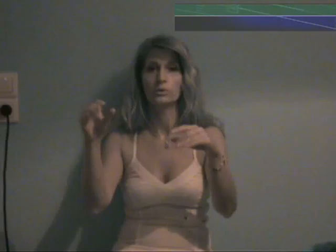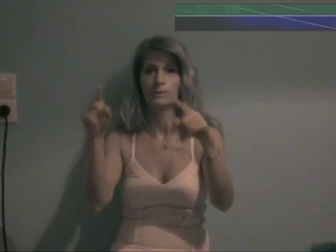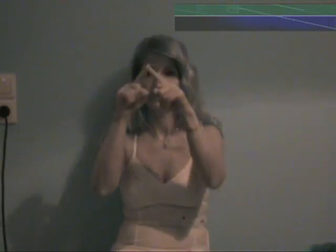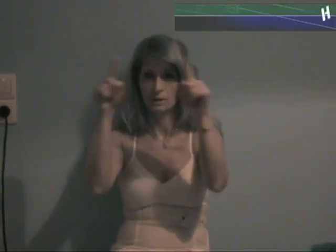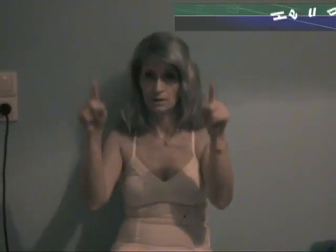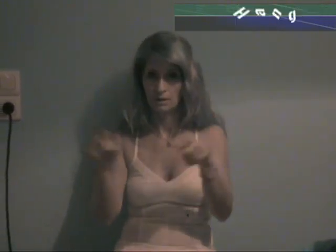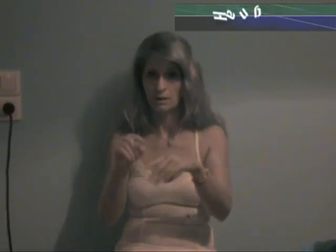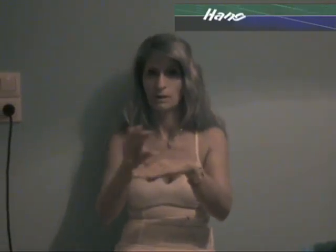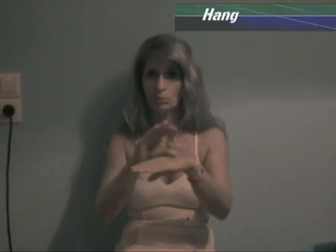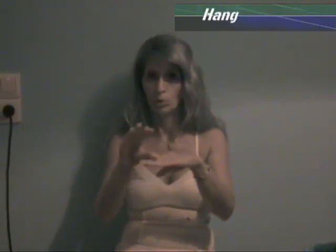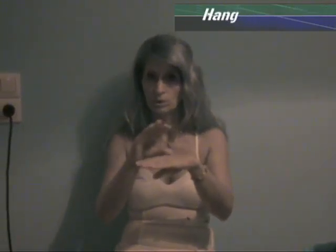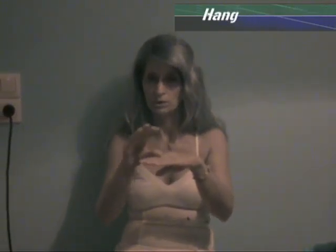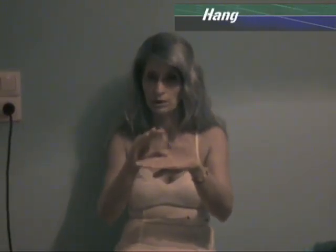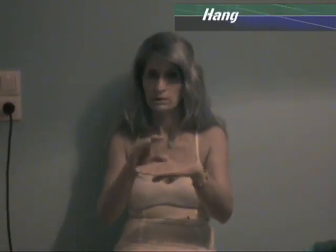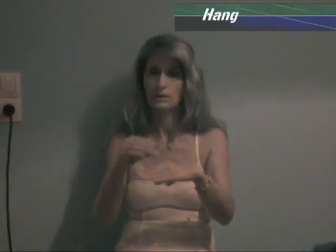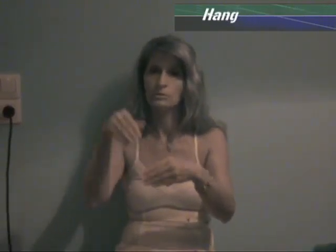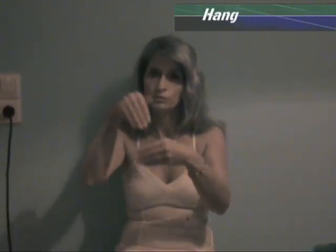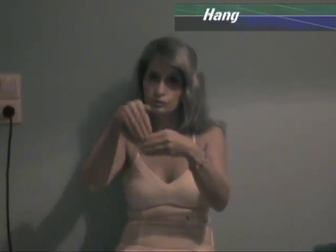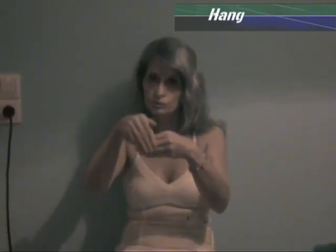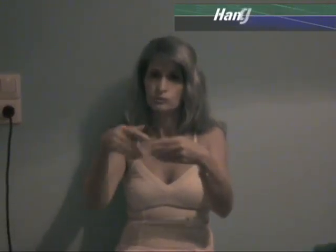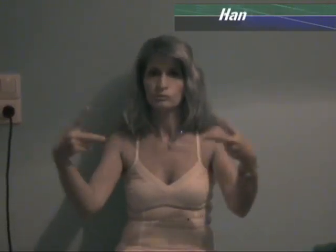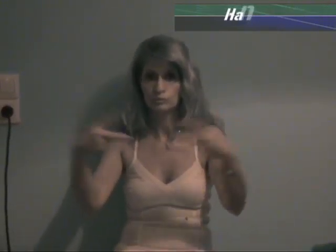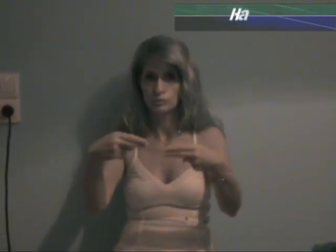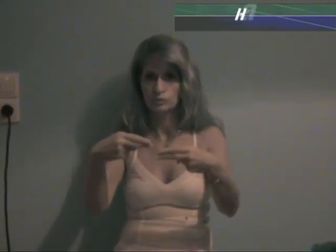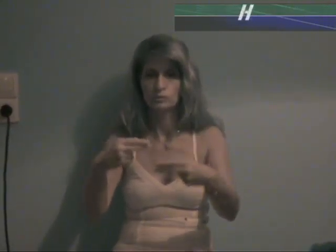Hang